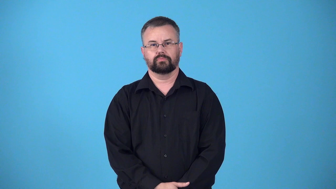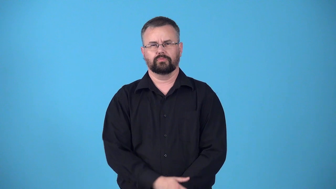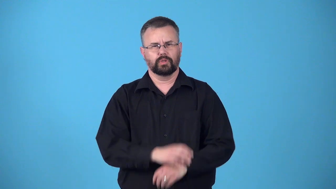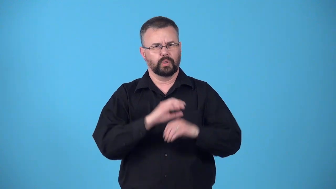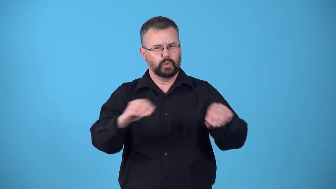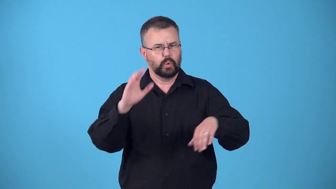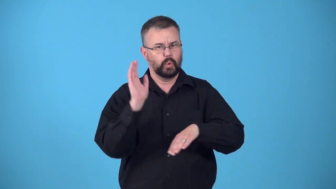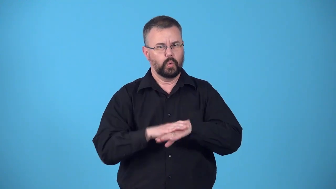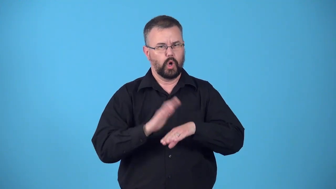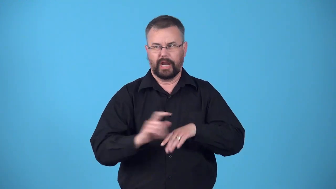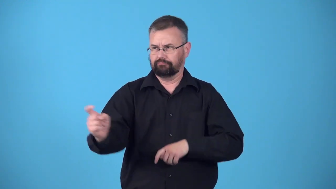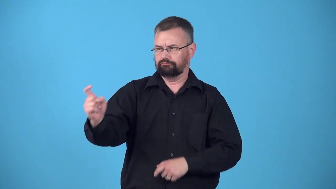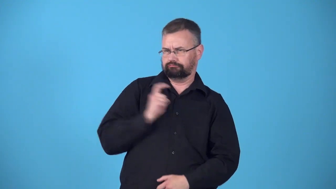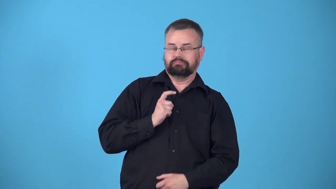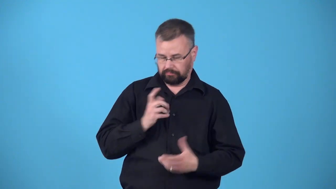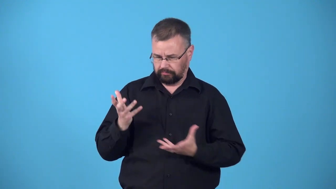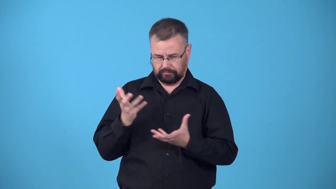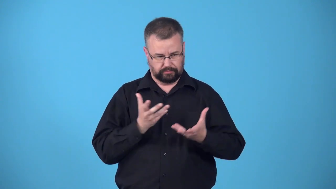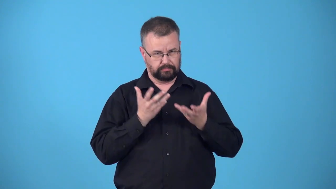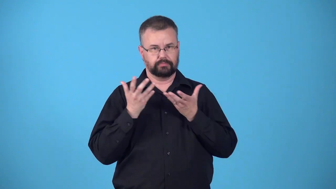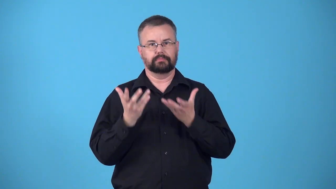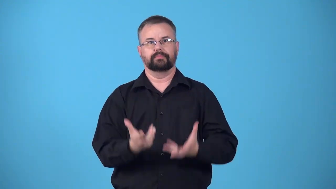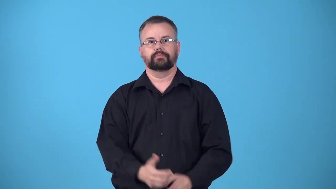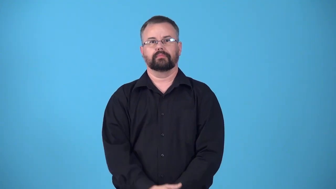drop into your lap